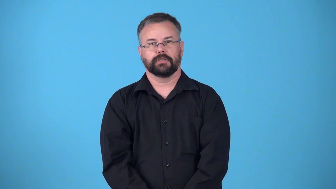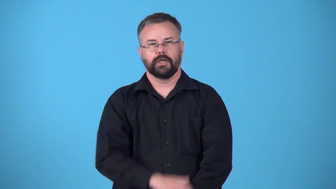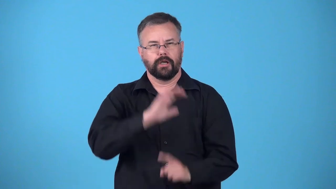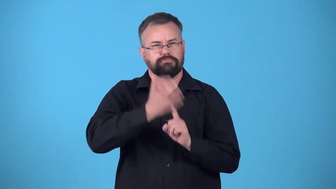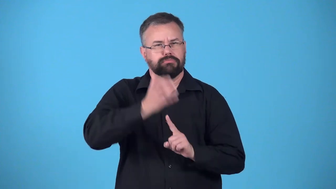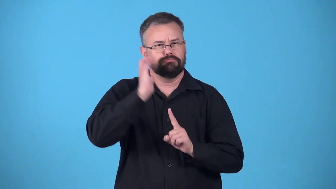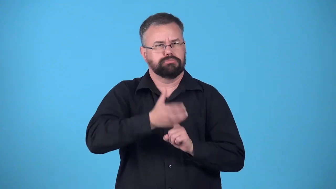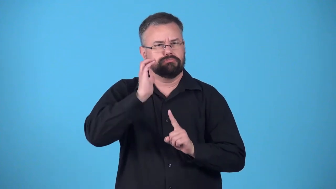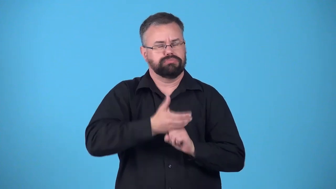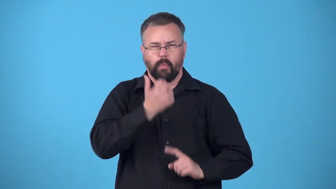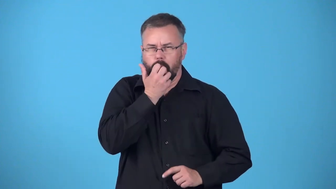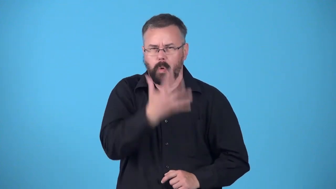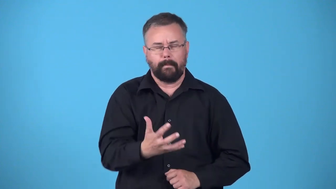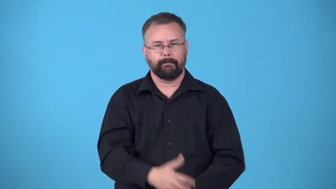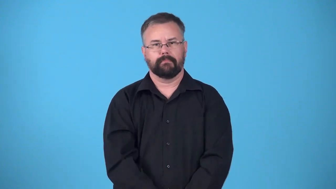bundle up